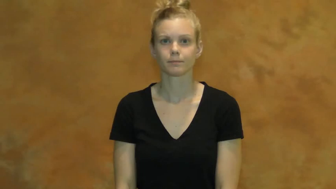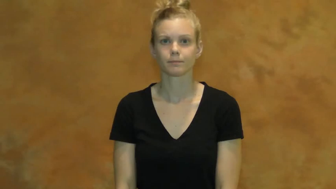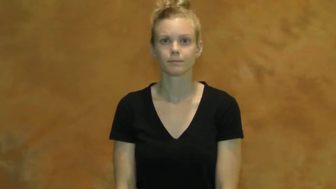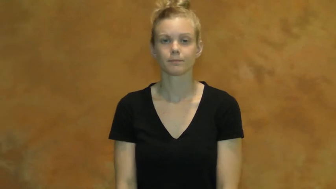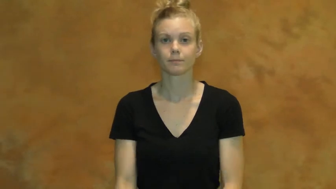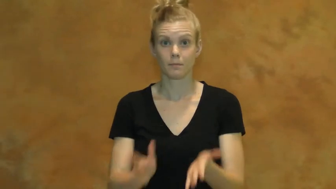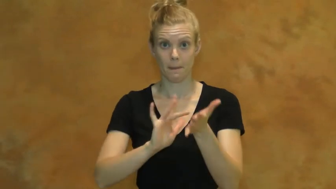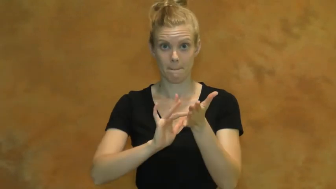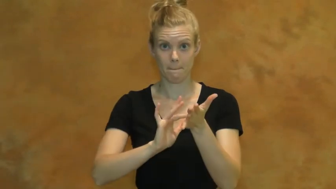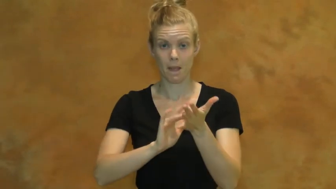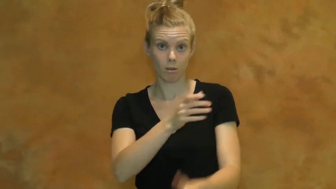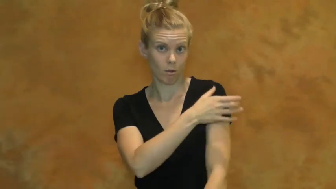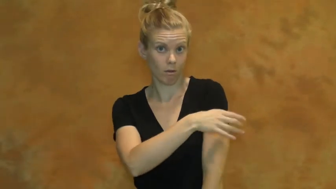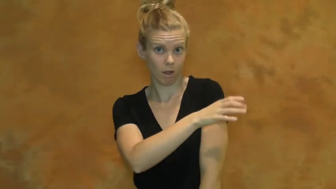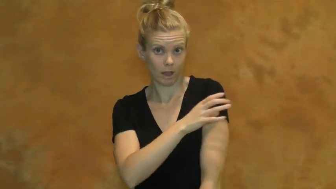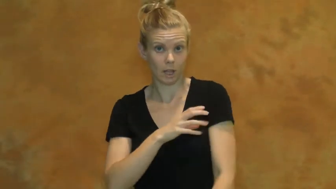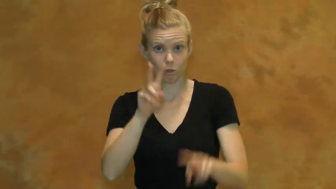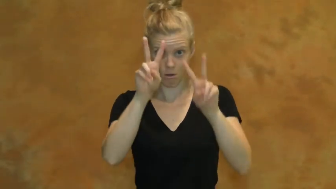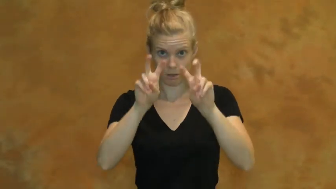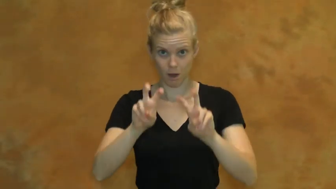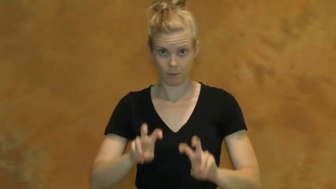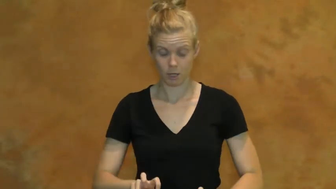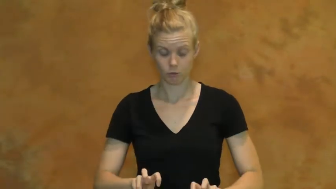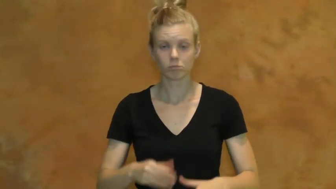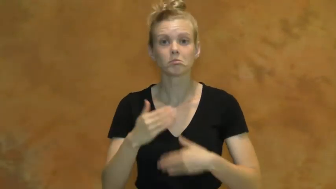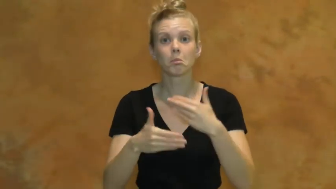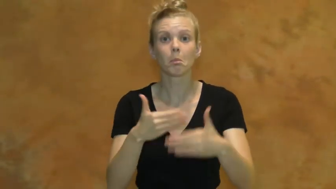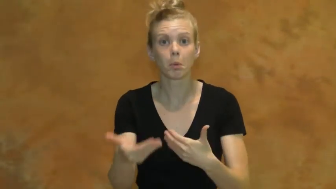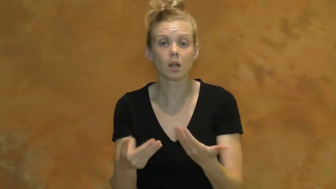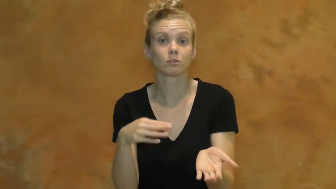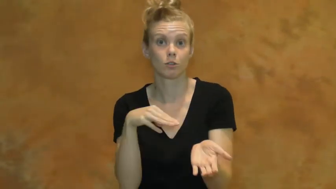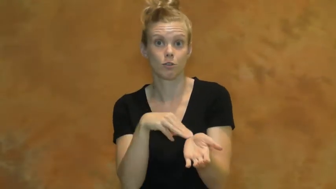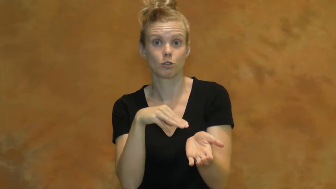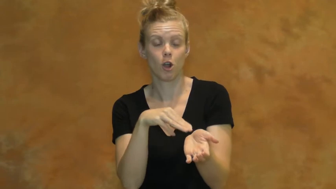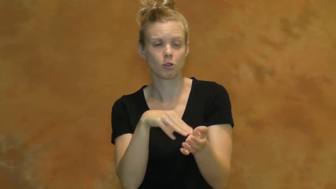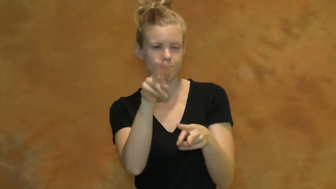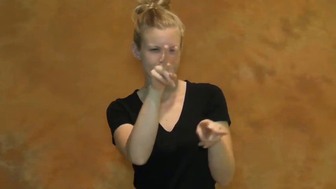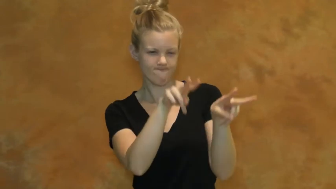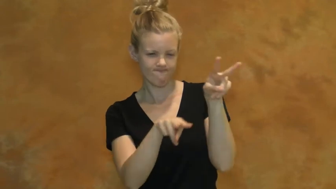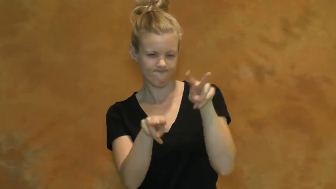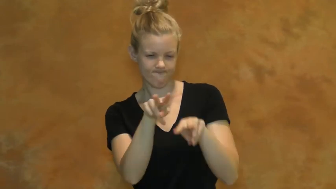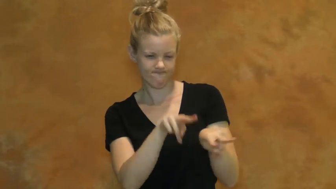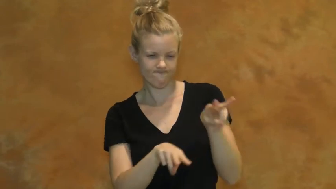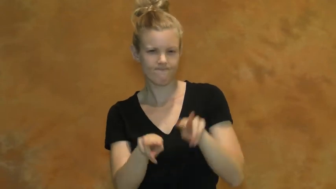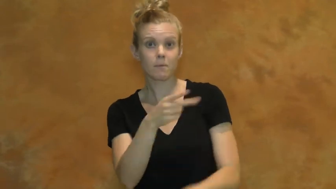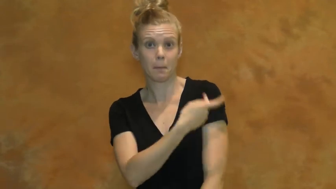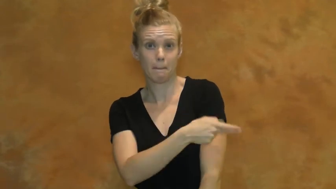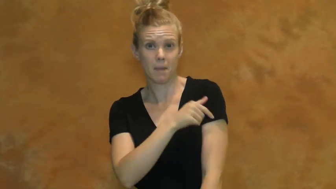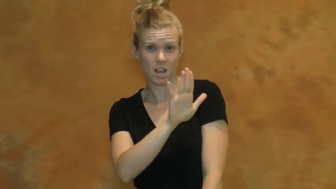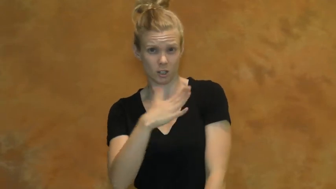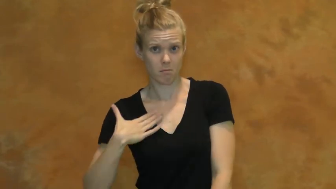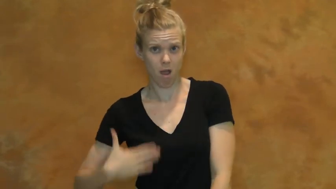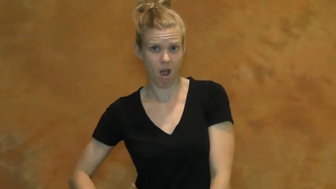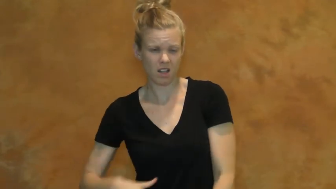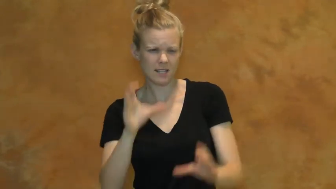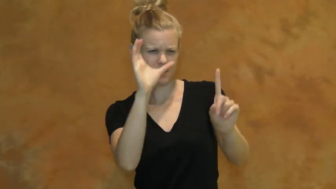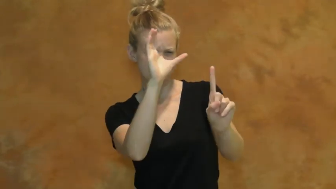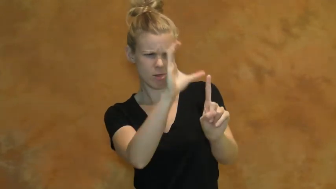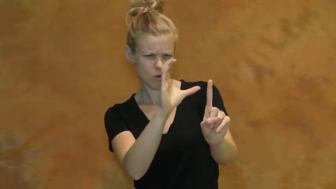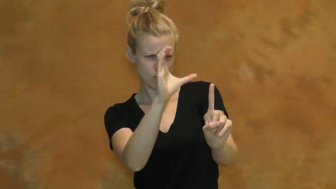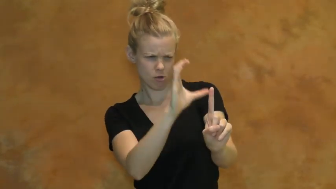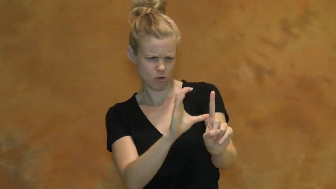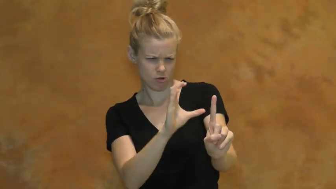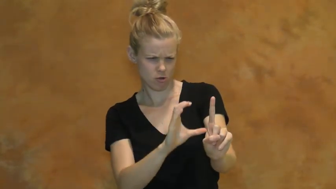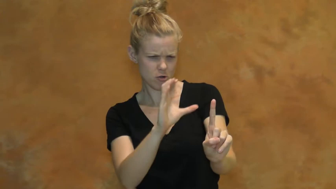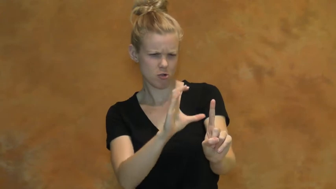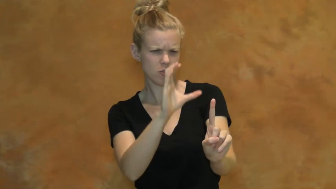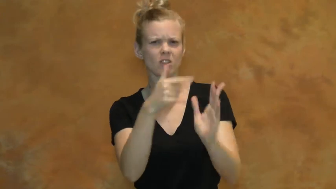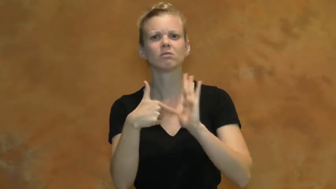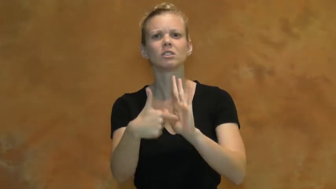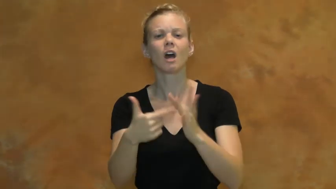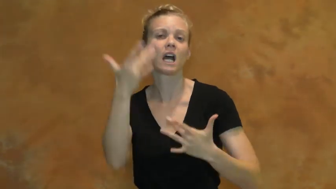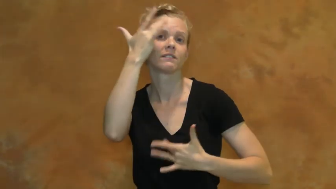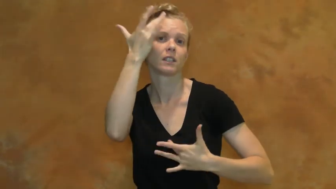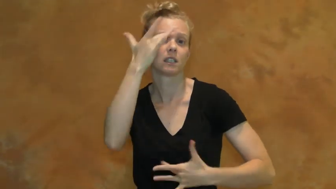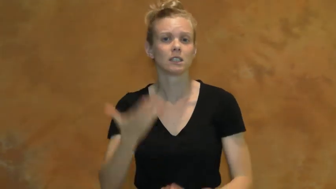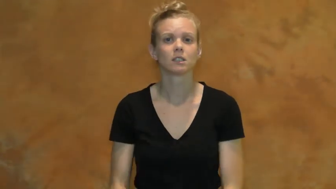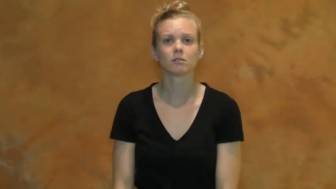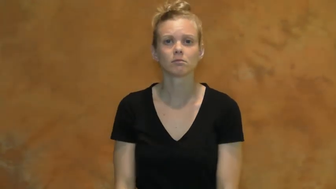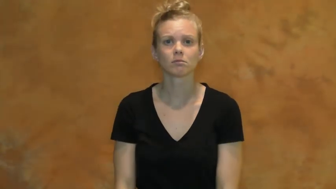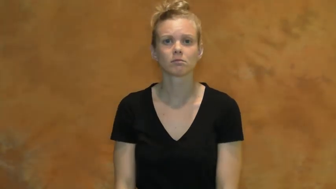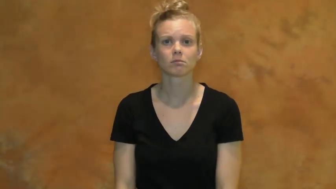physical examination